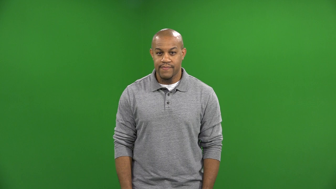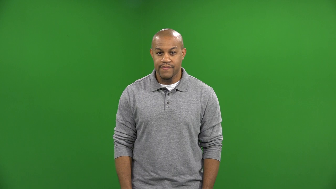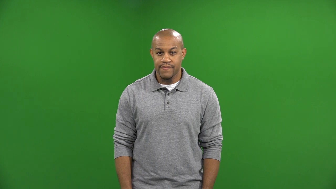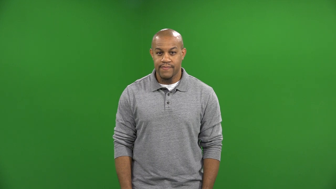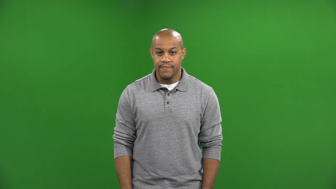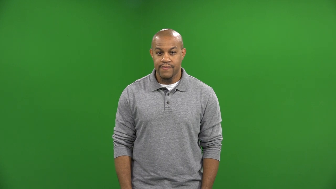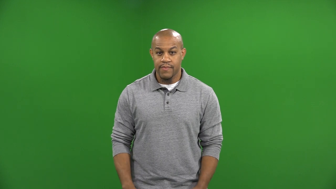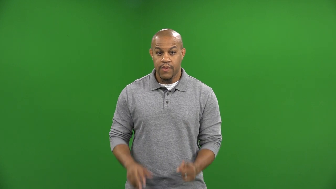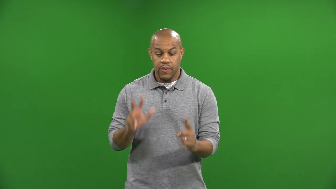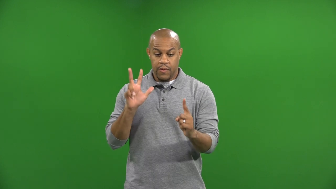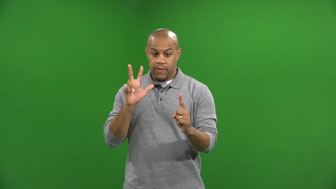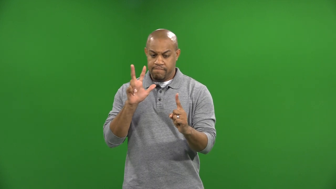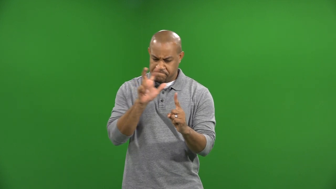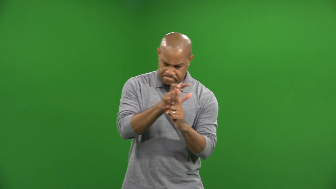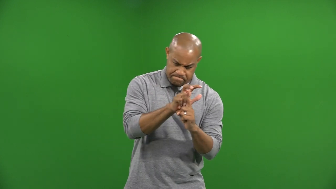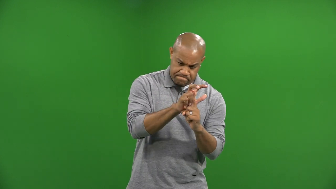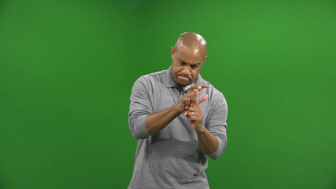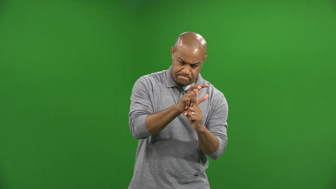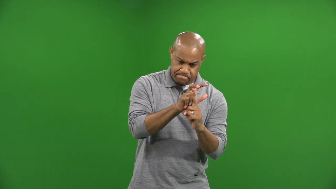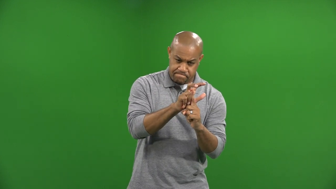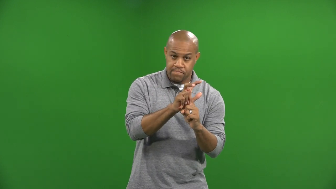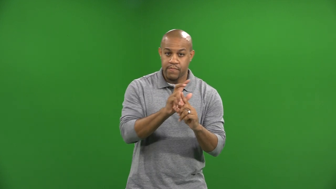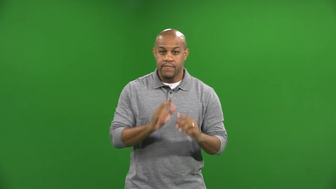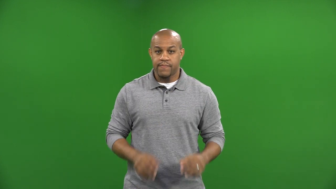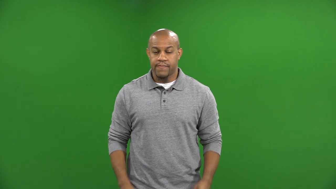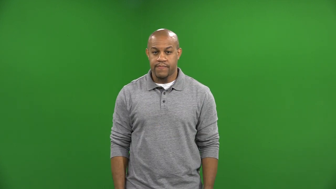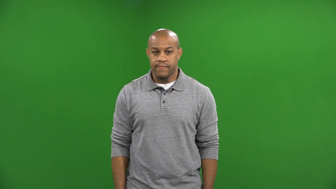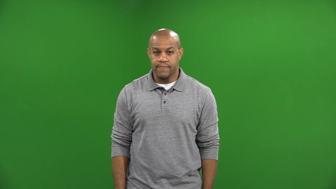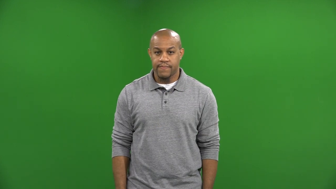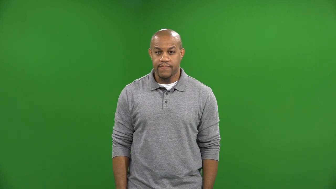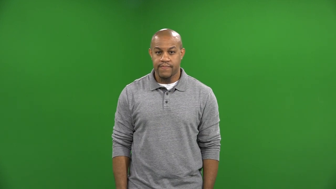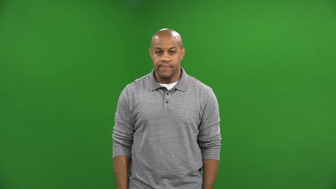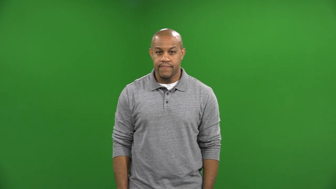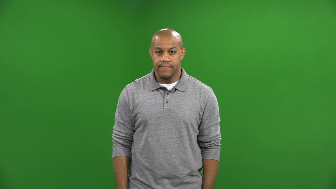Three on one